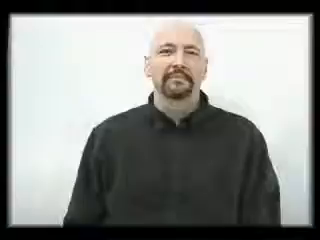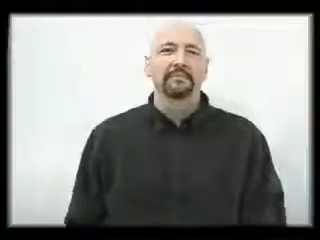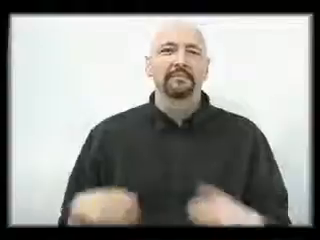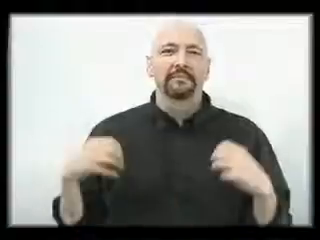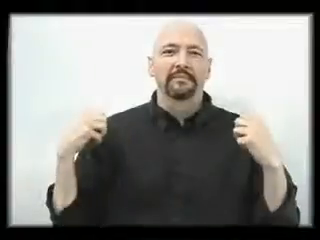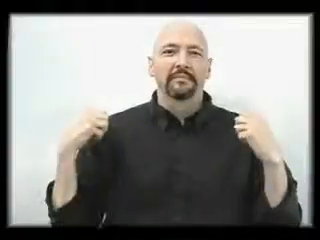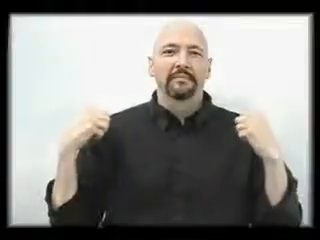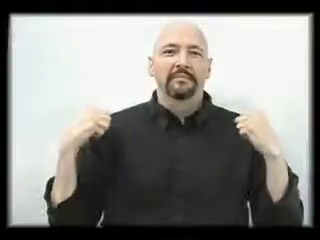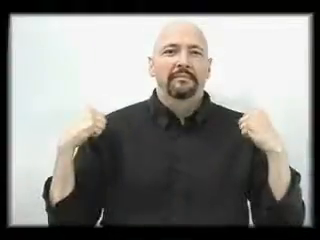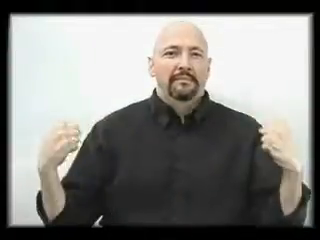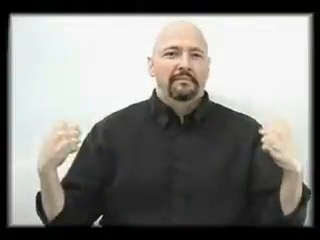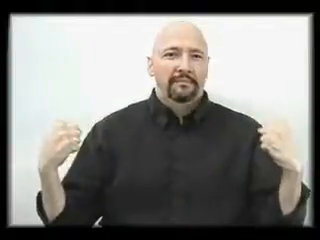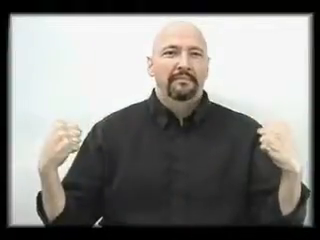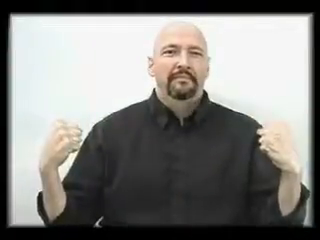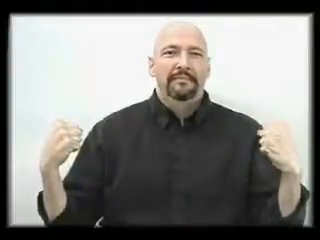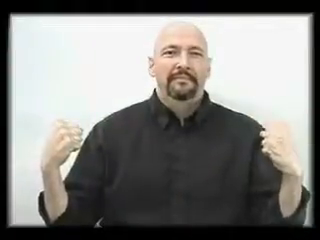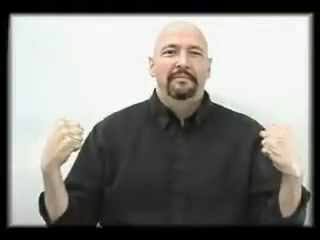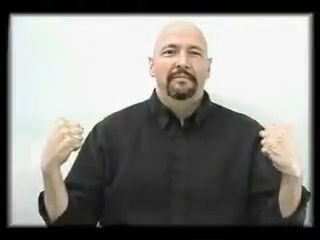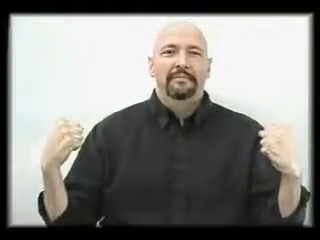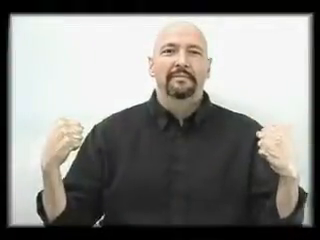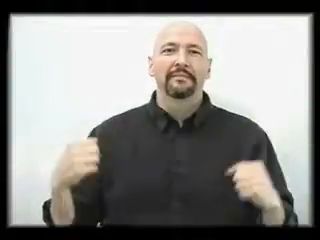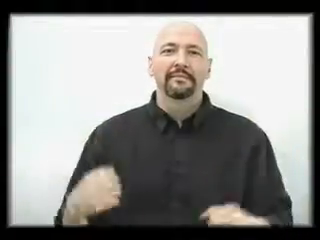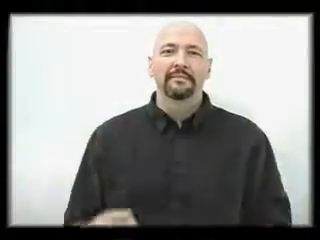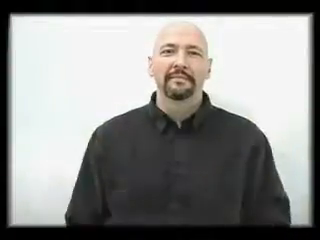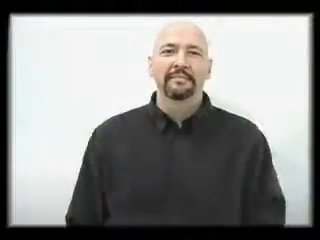STRONG